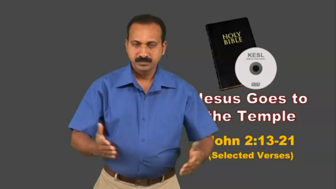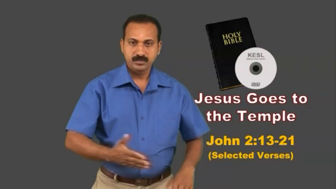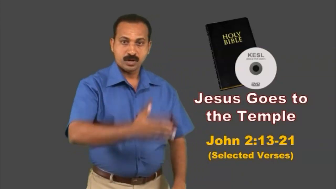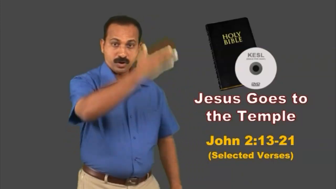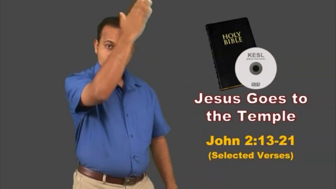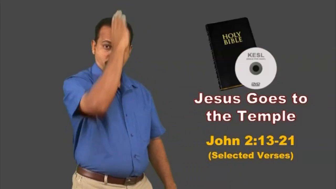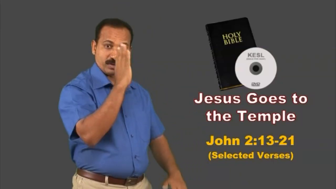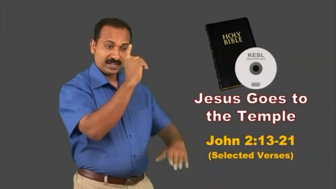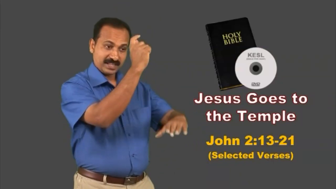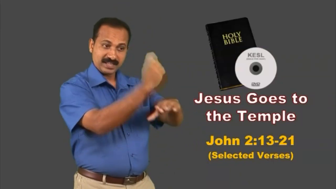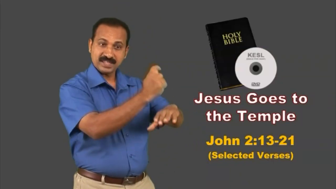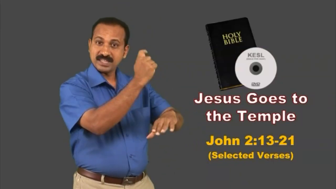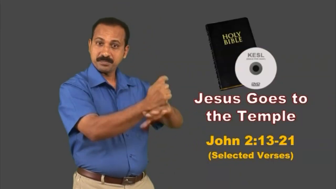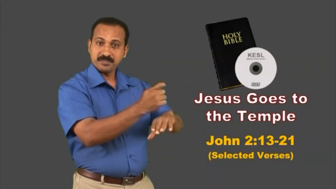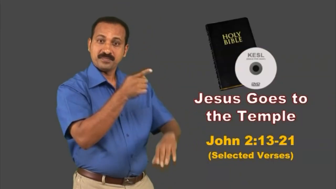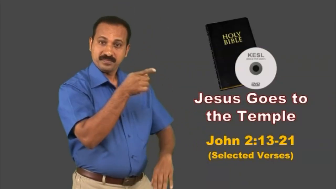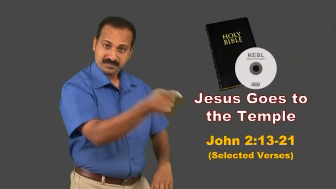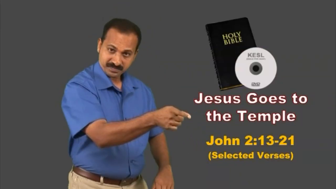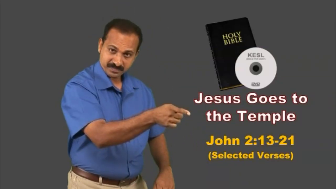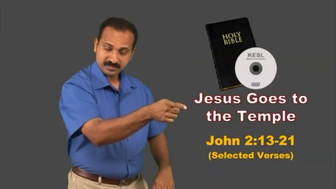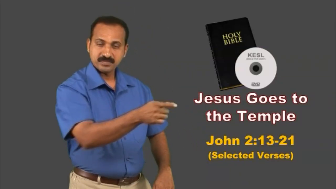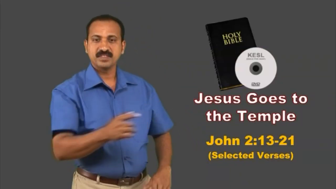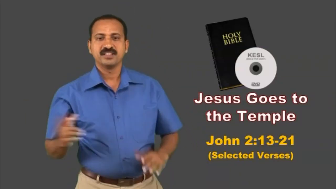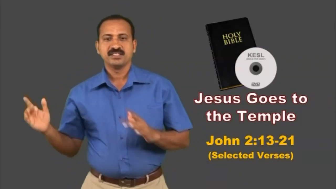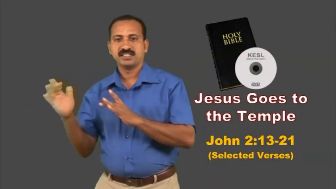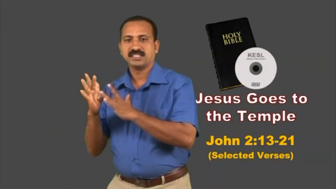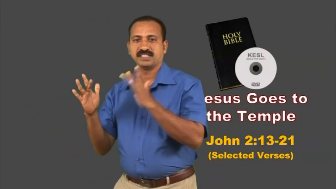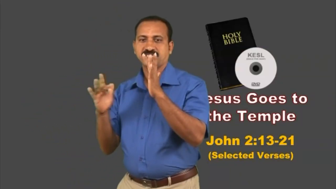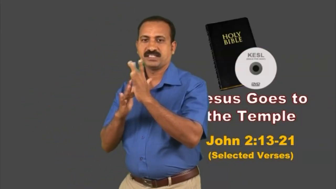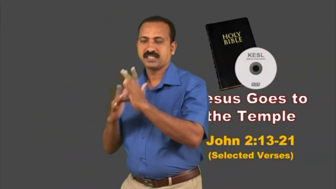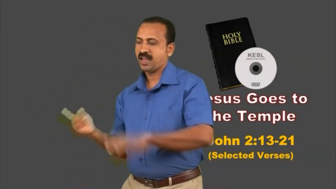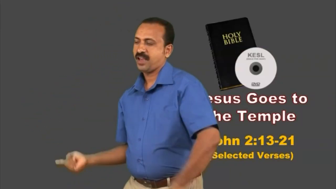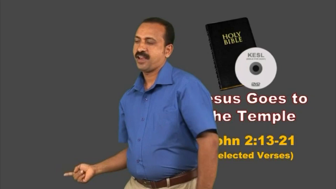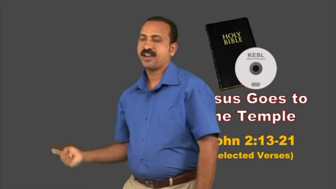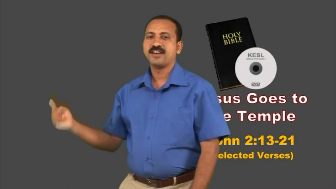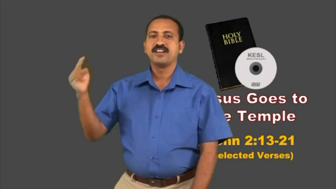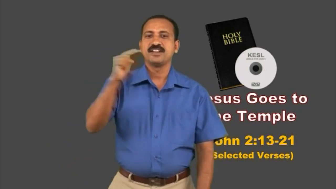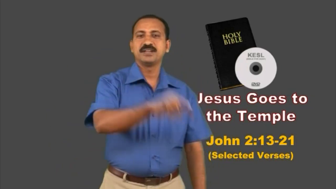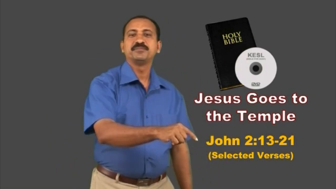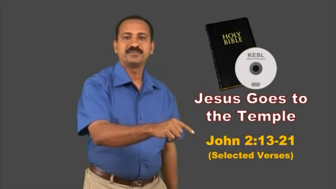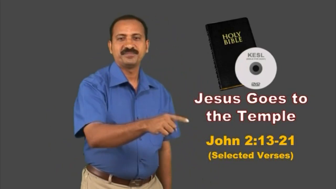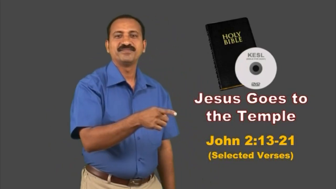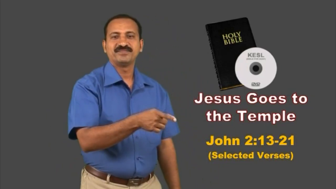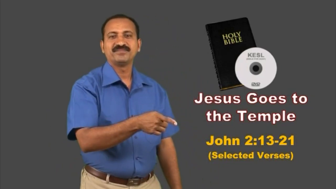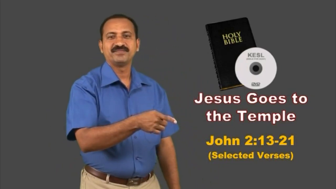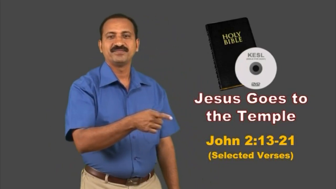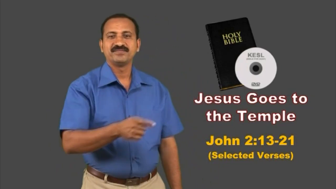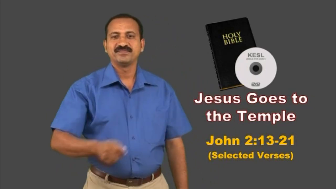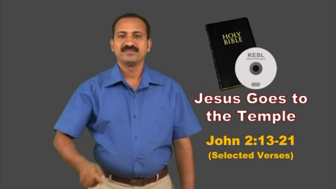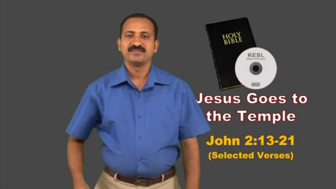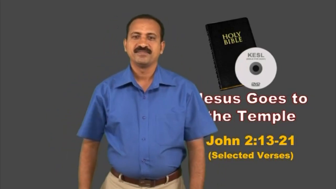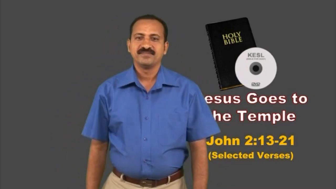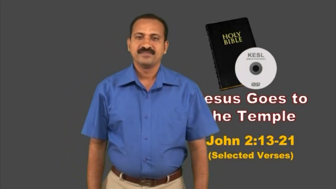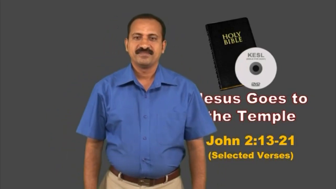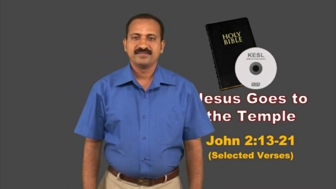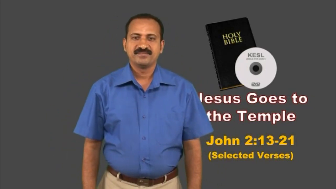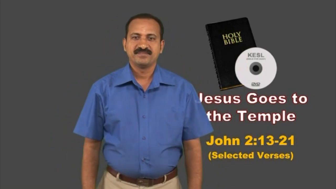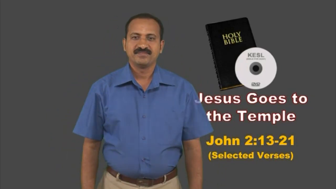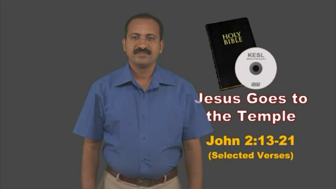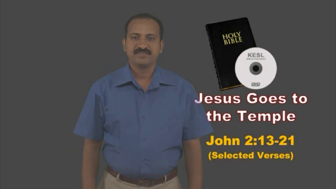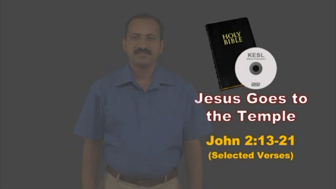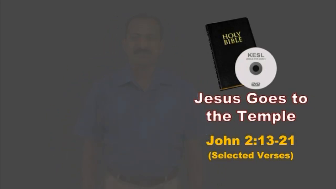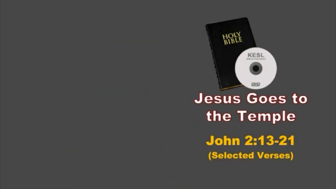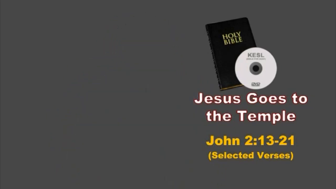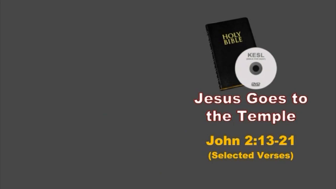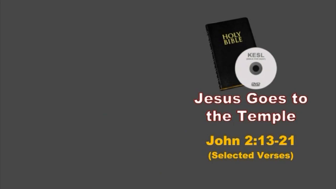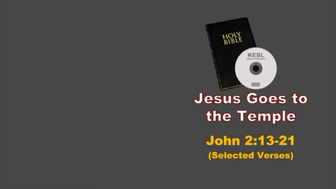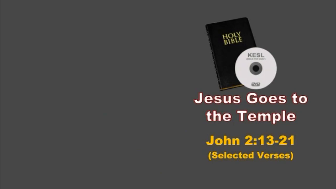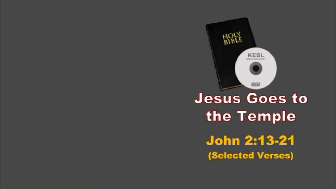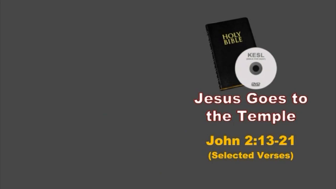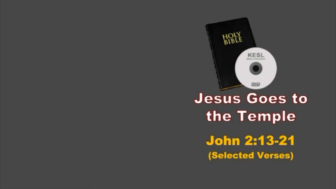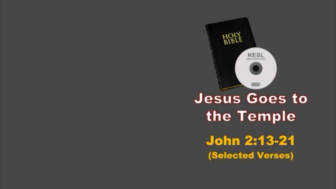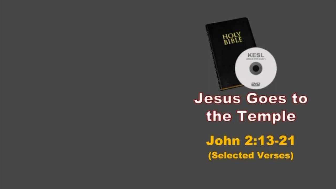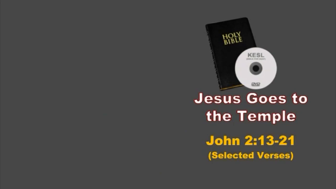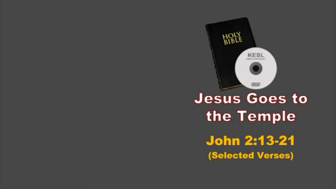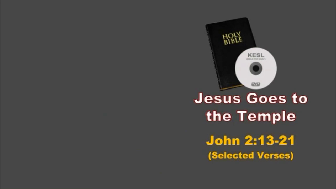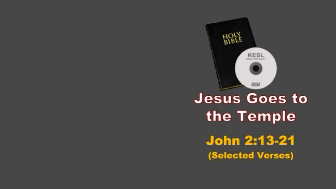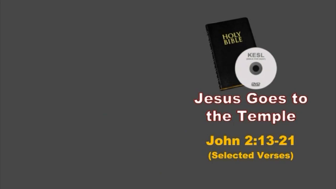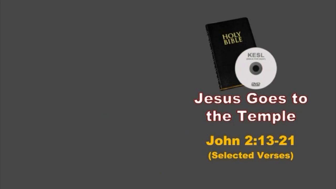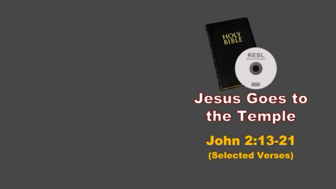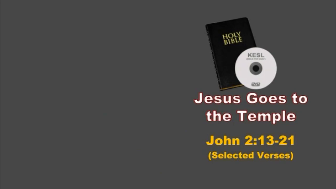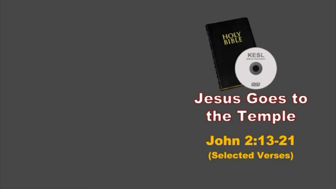Jesus Goes to the Temple